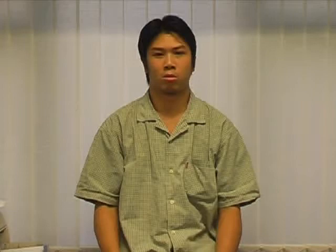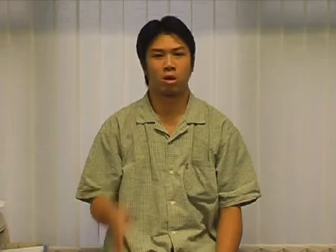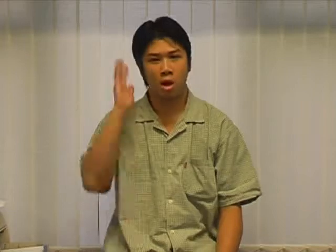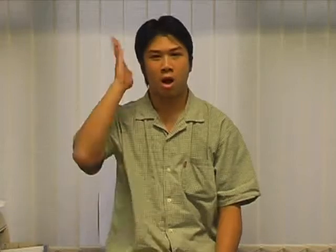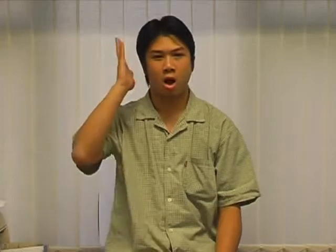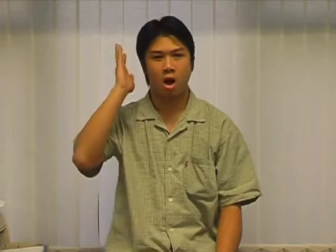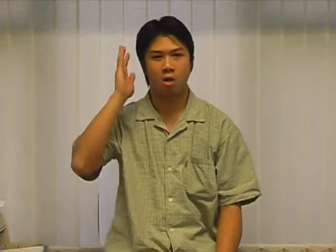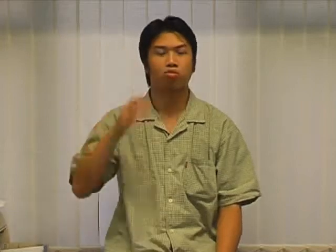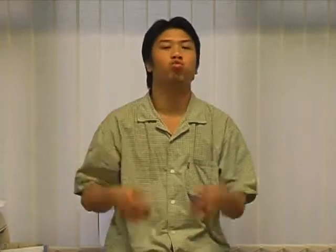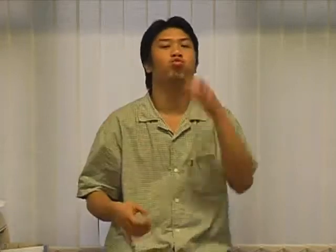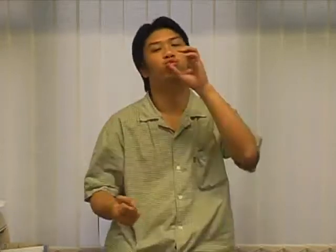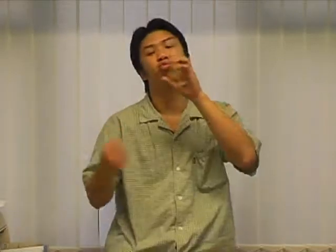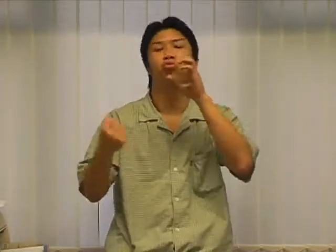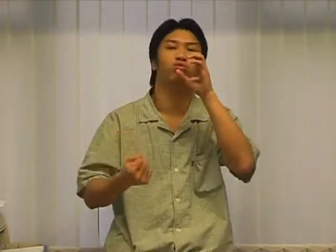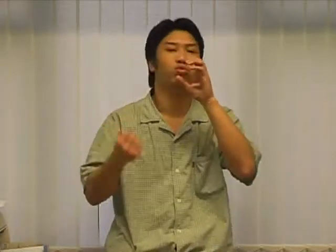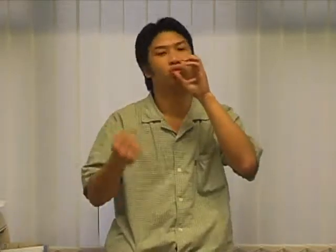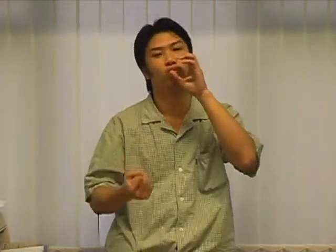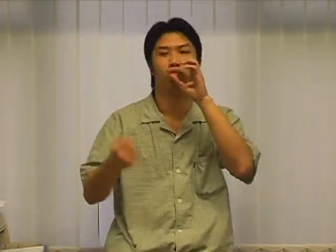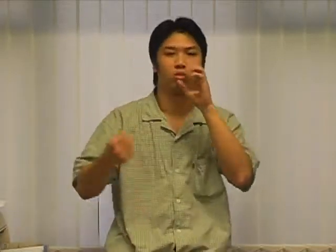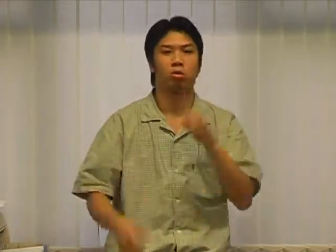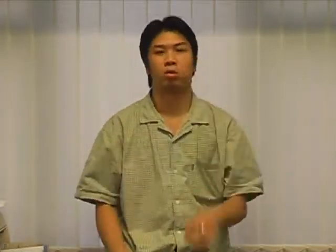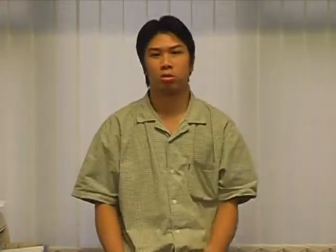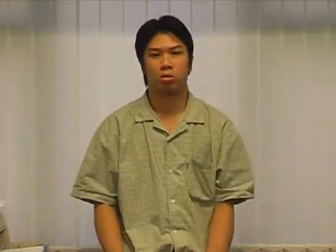drink while driving